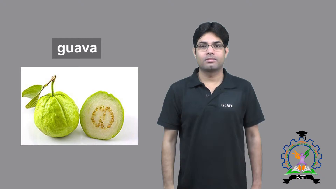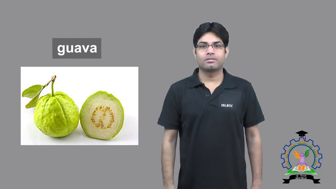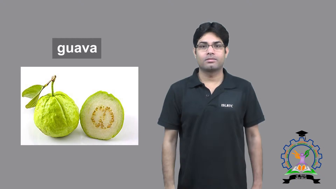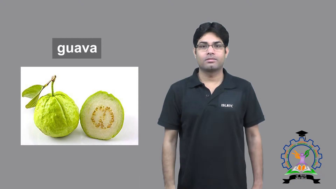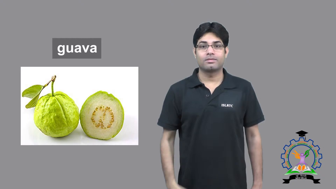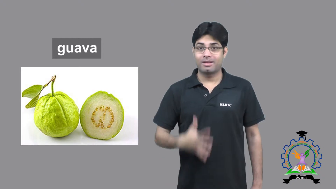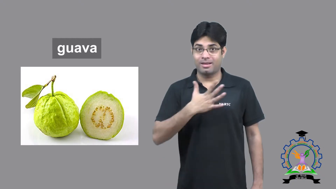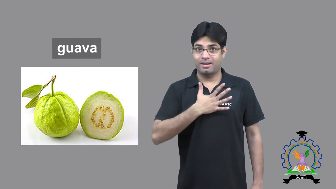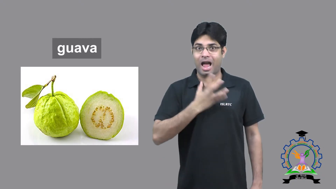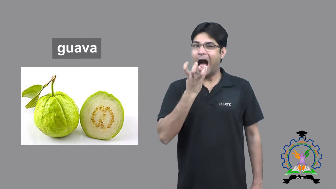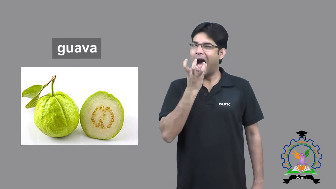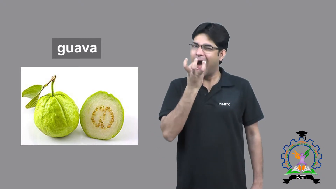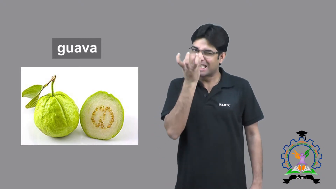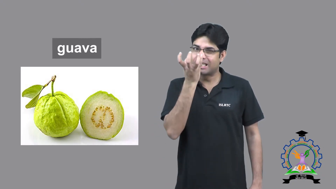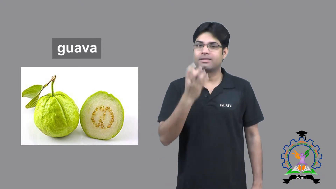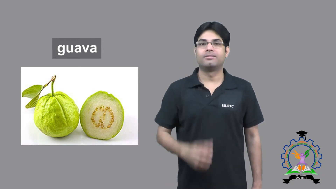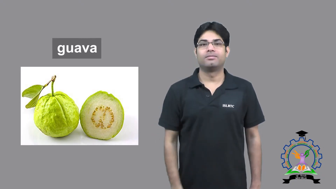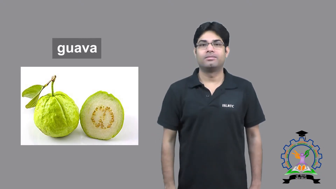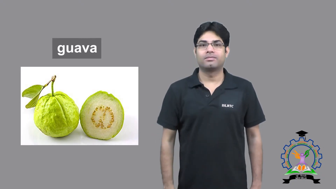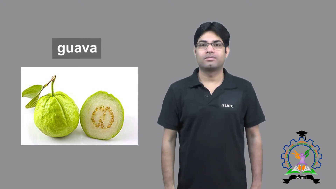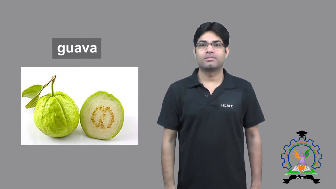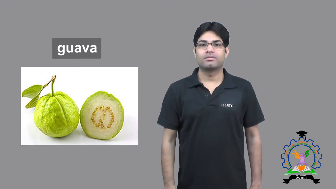guava